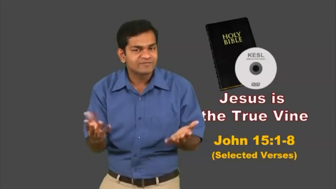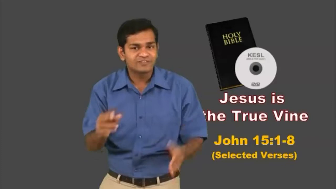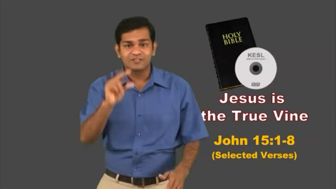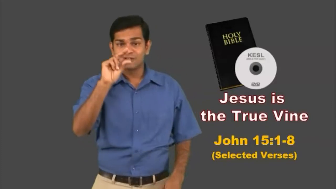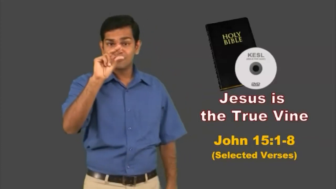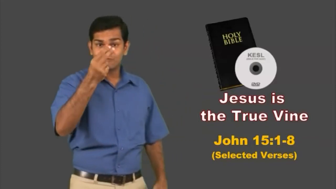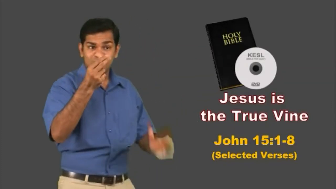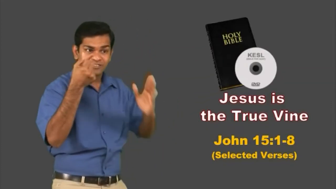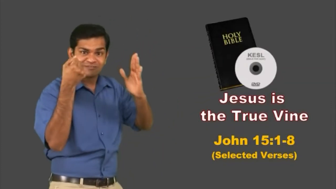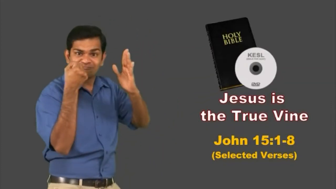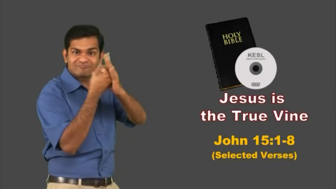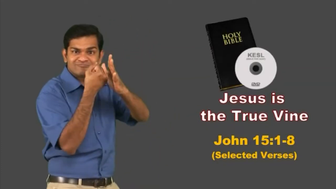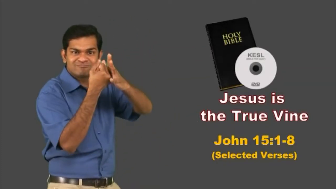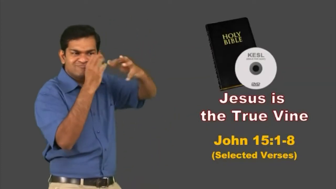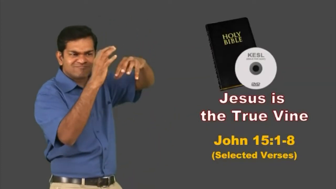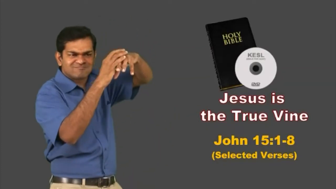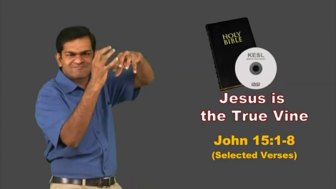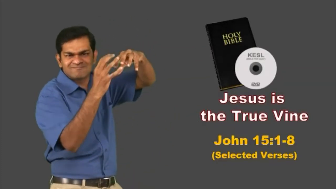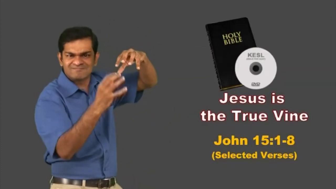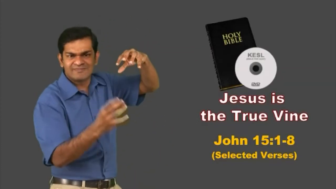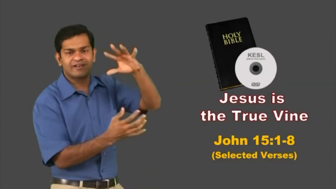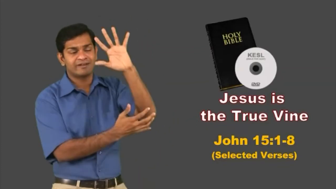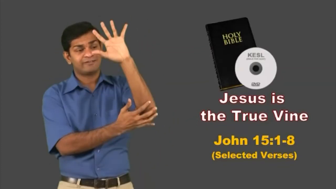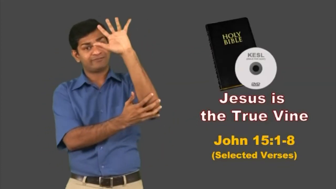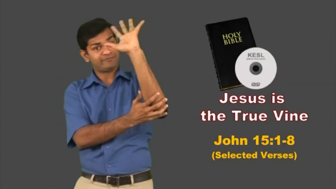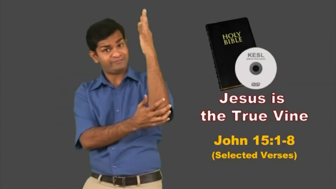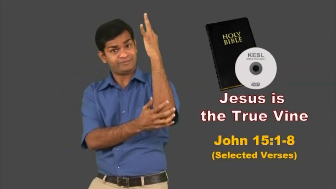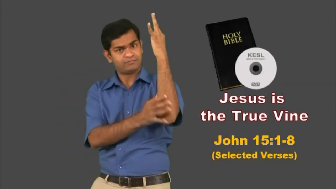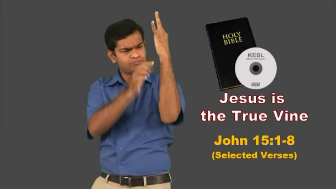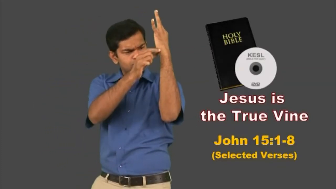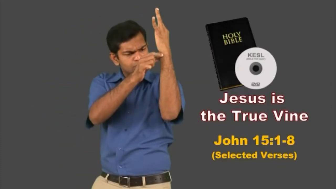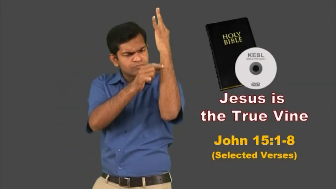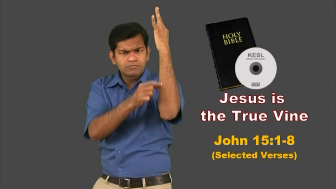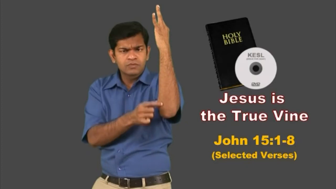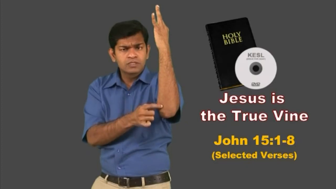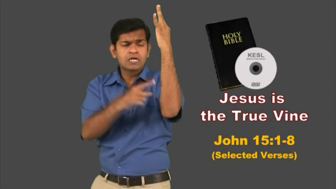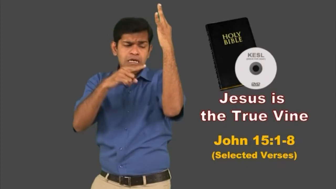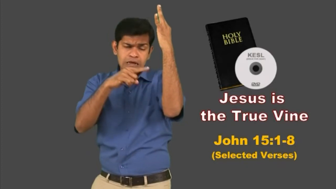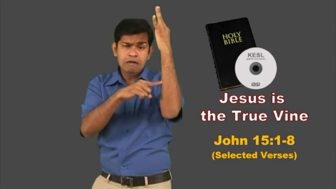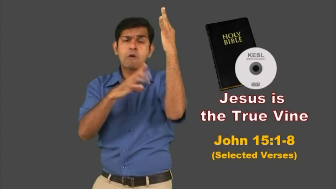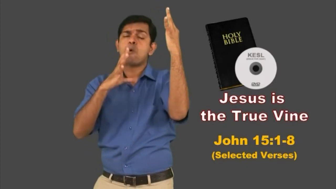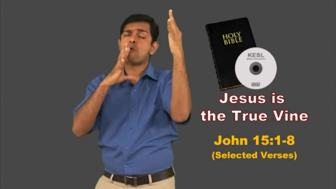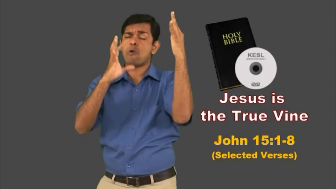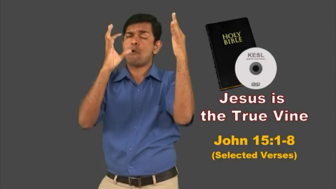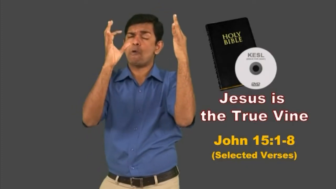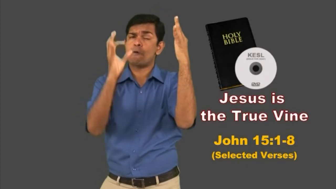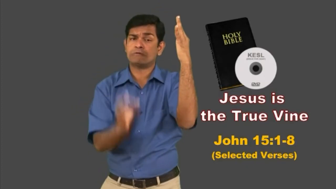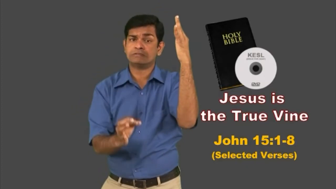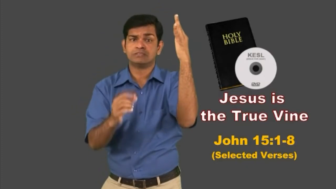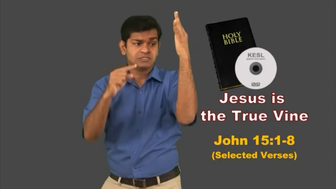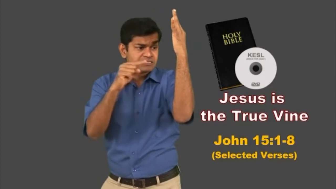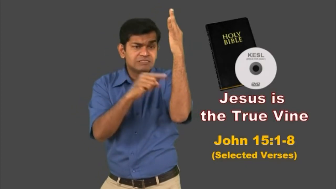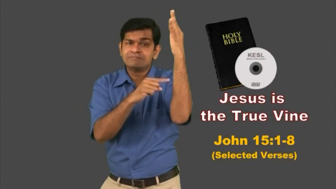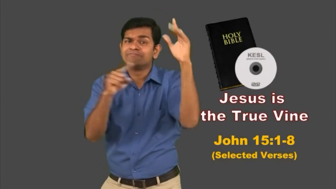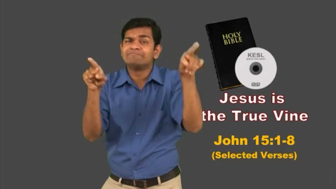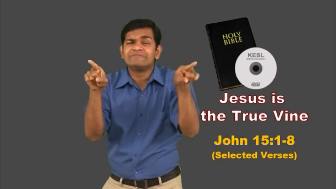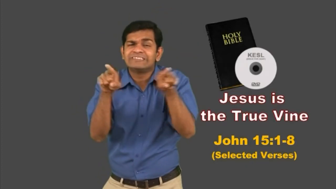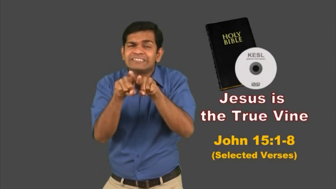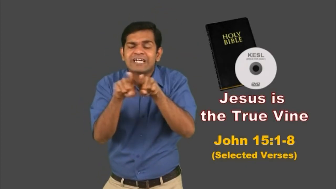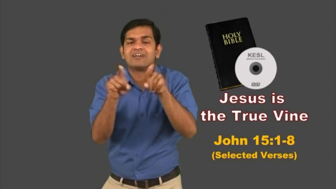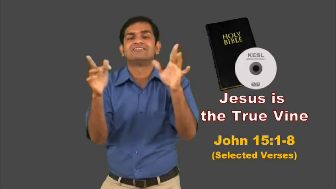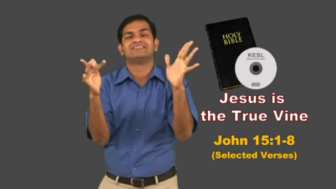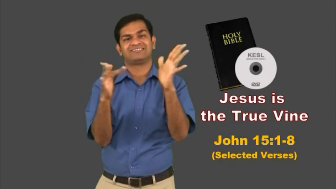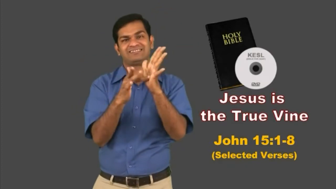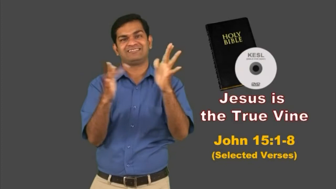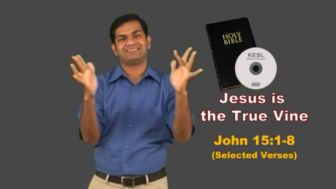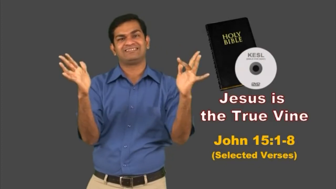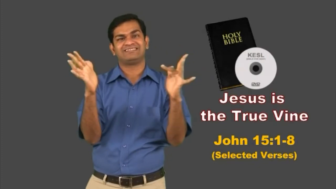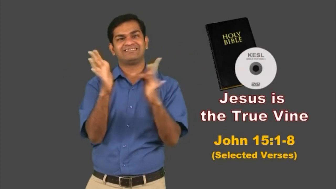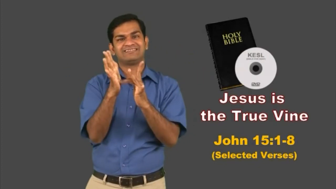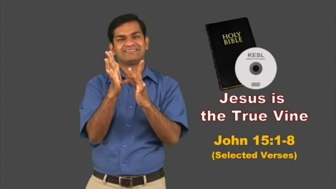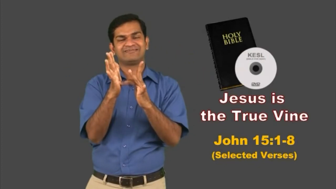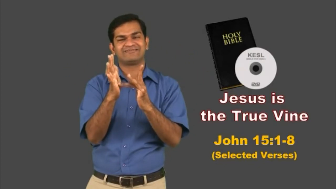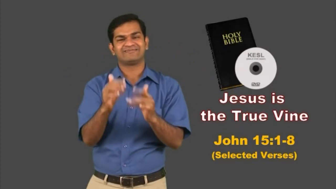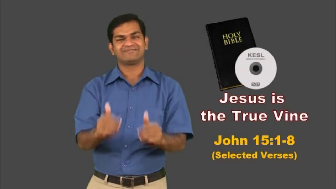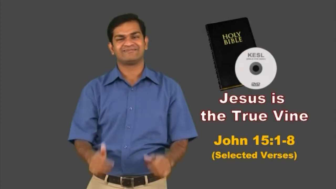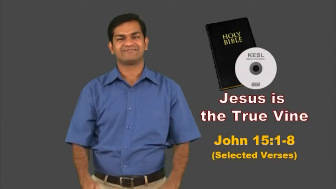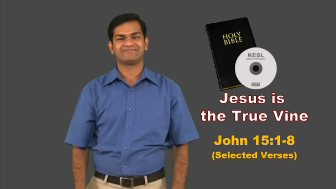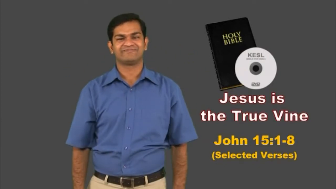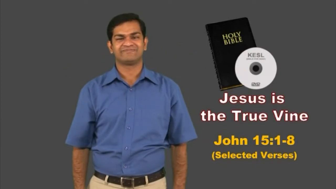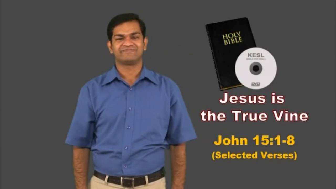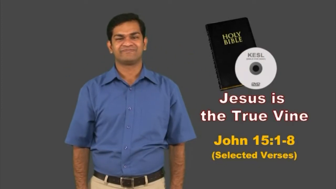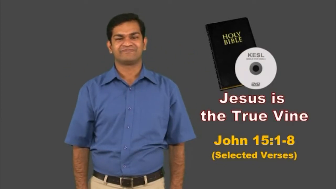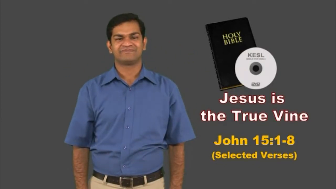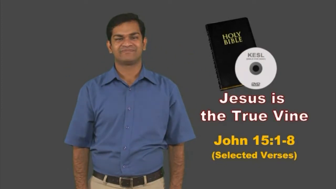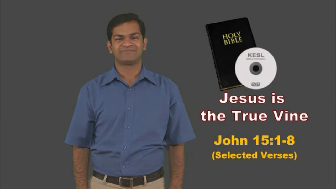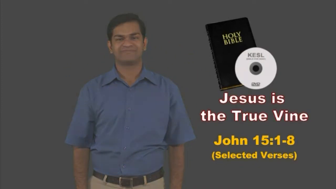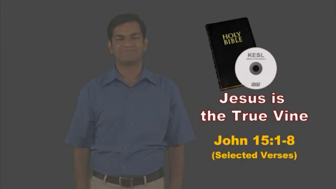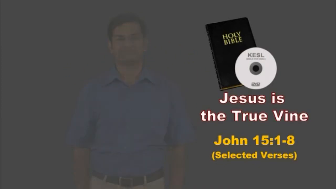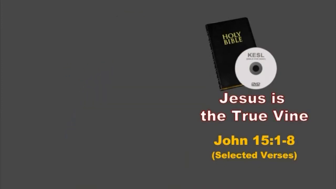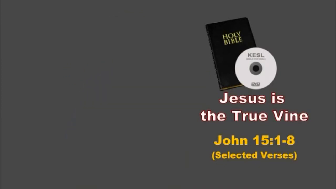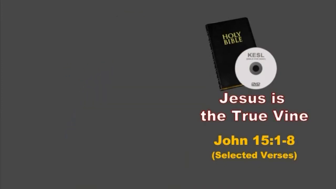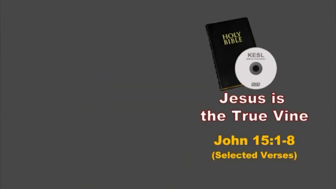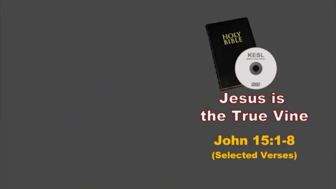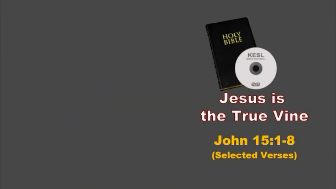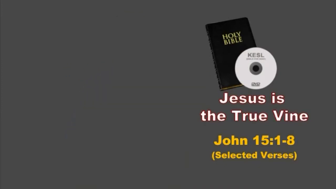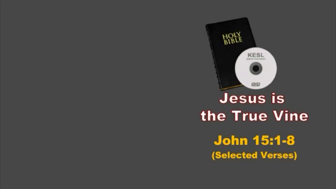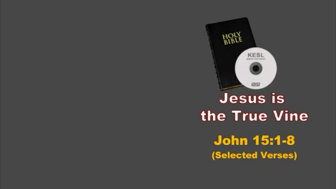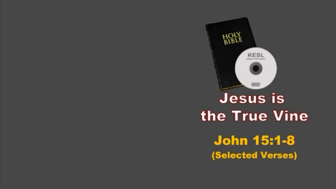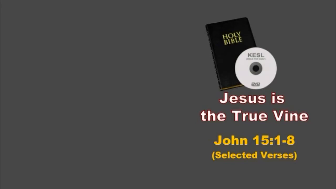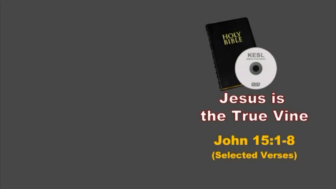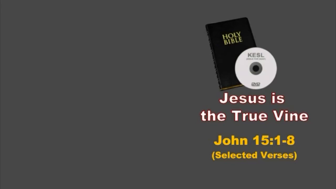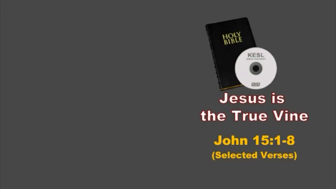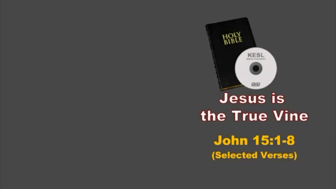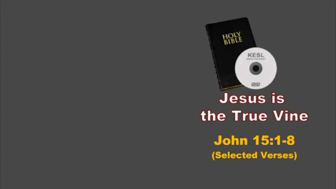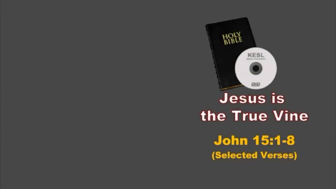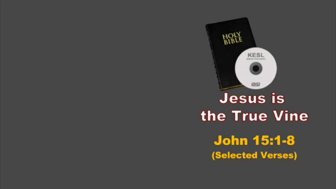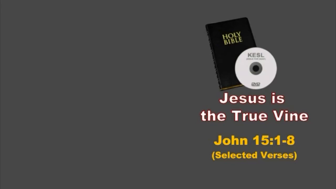Jesus is the True Vine